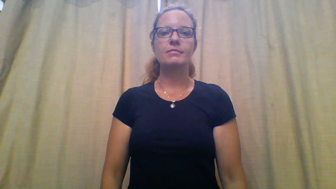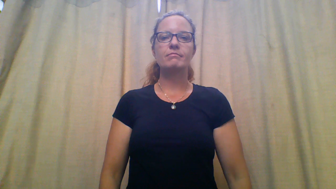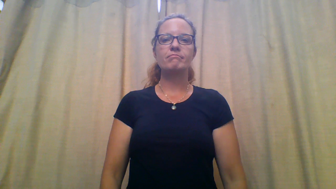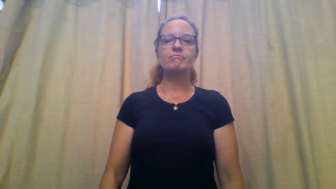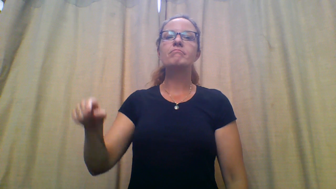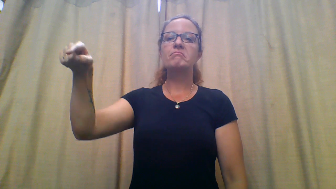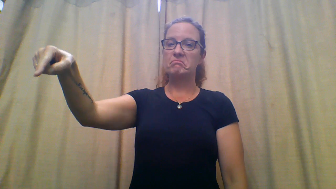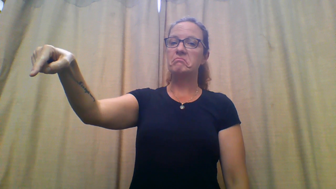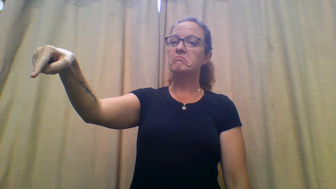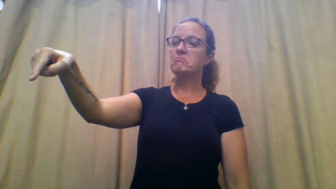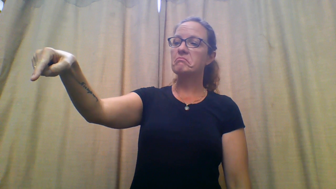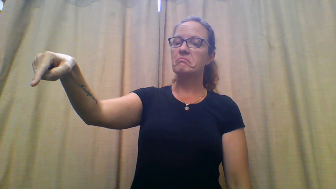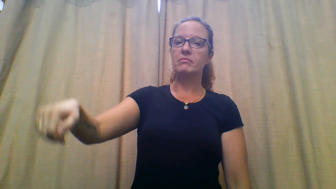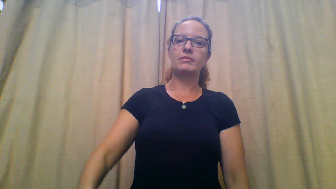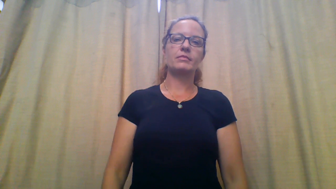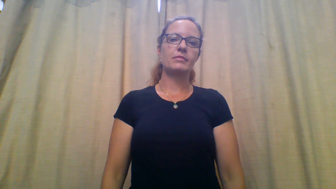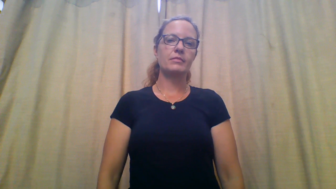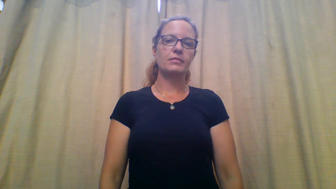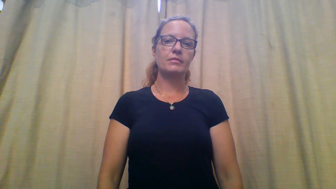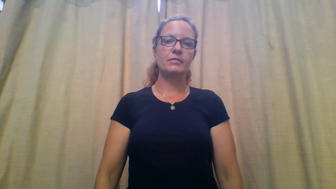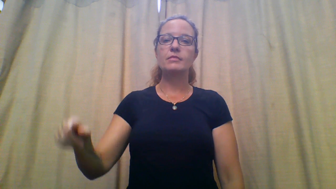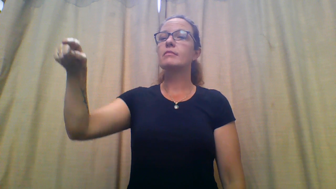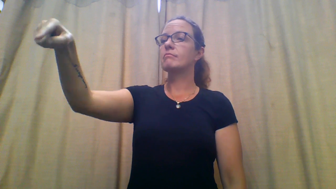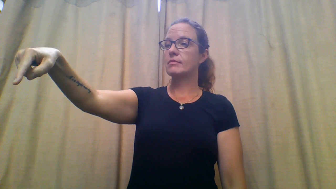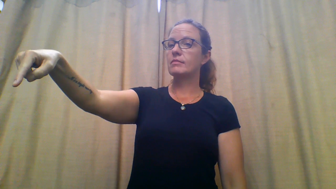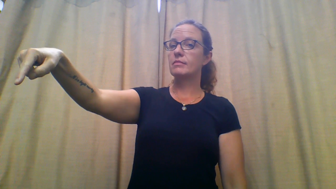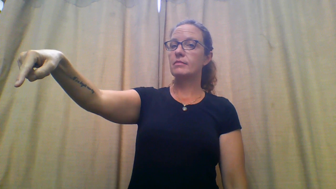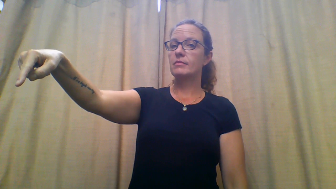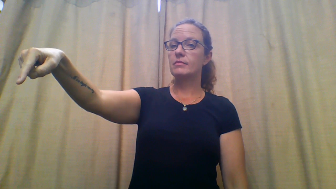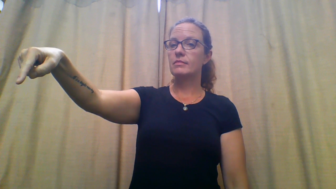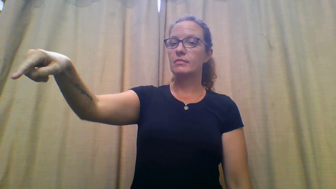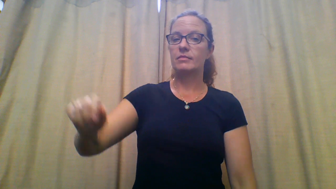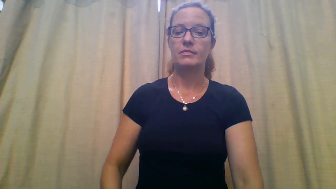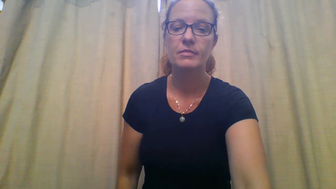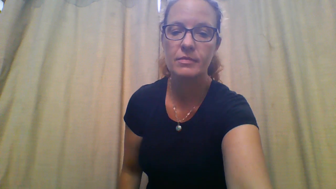There